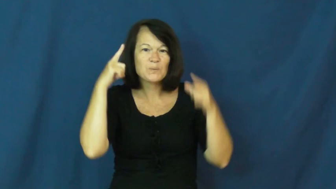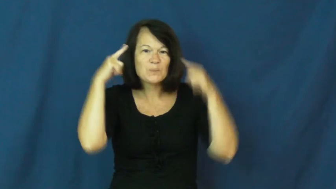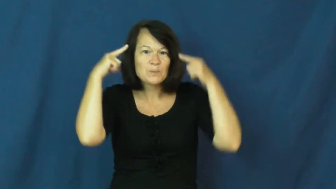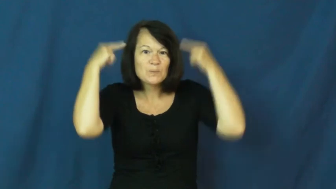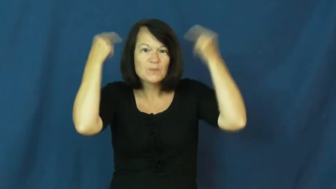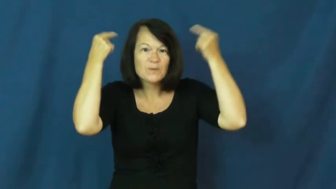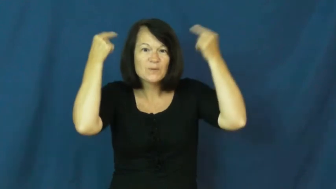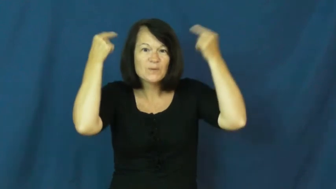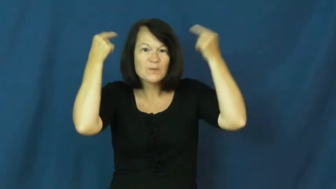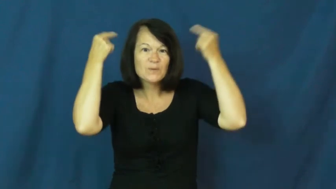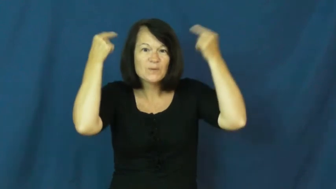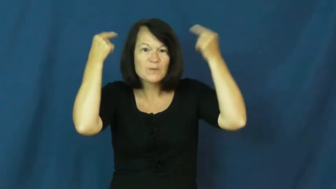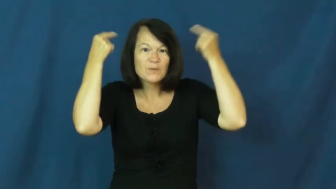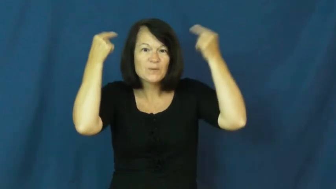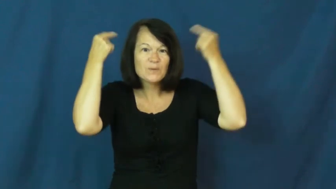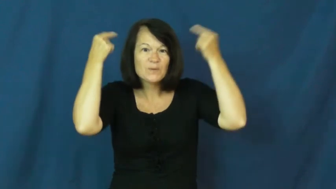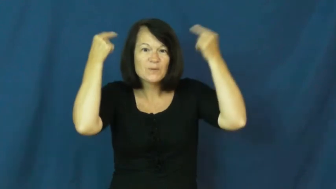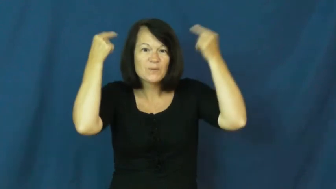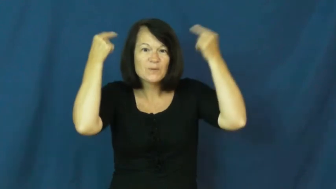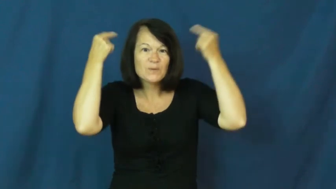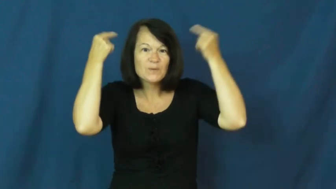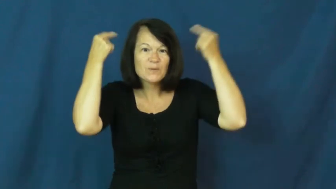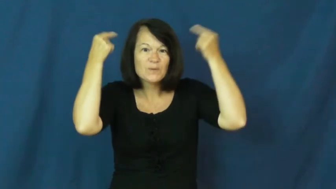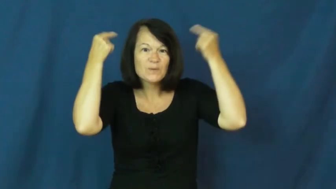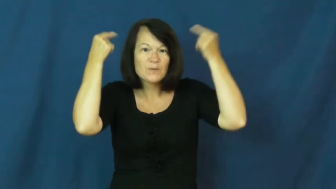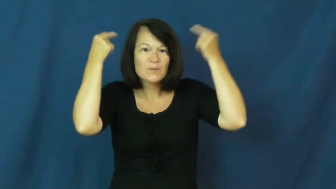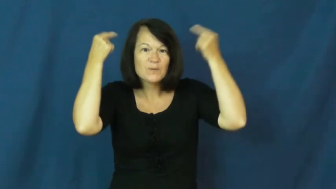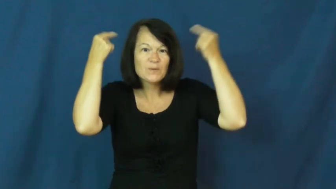gremlin